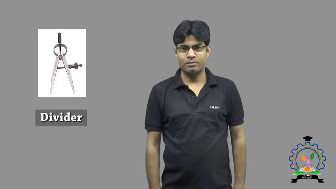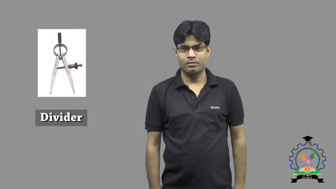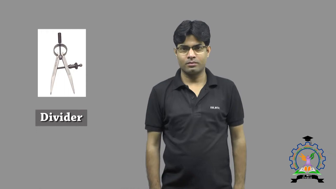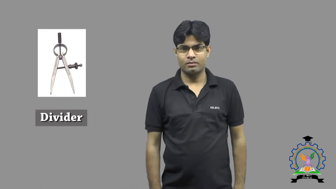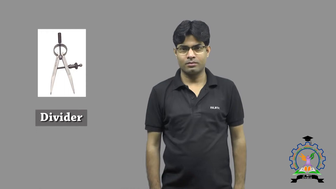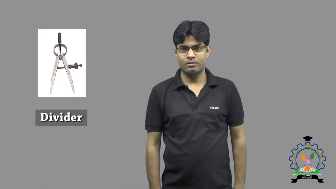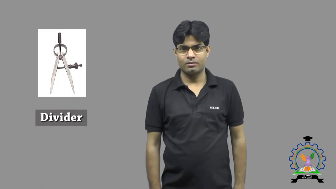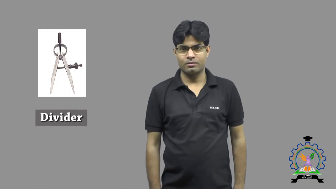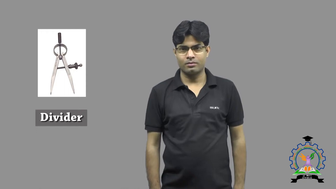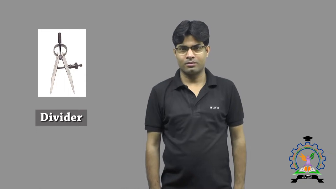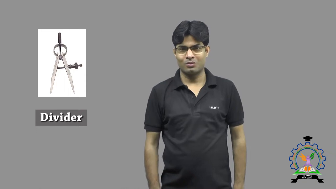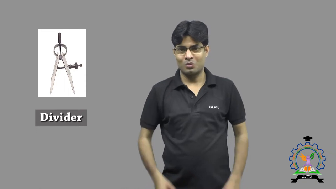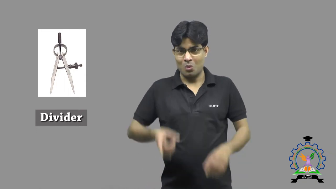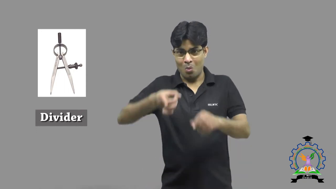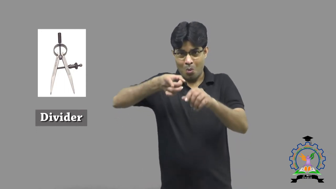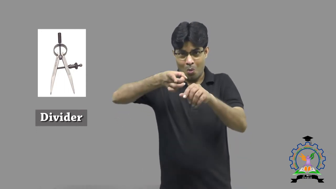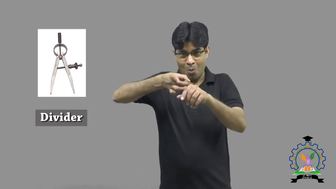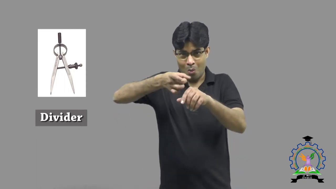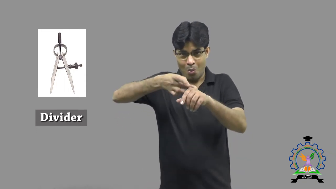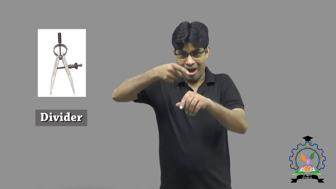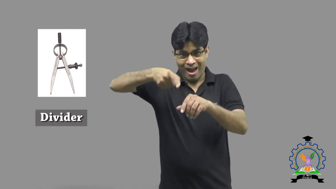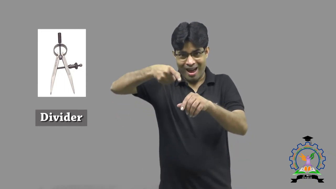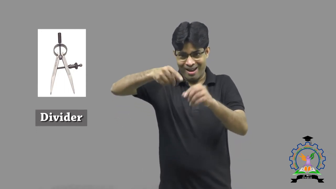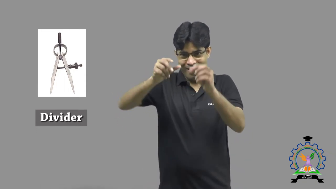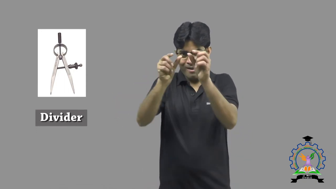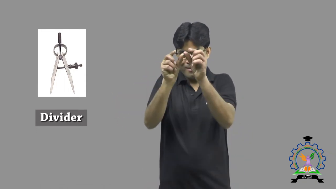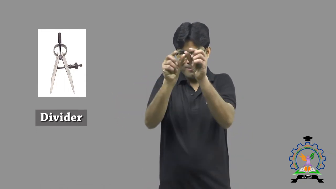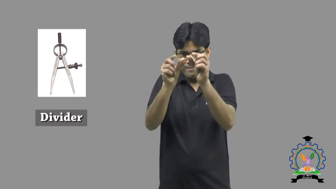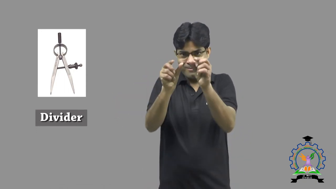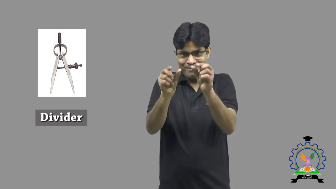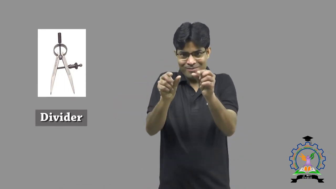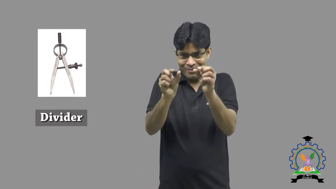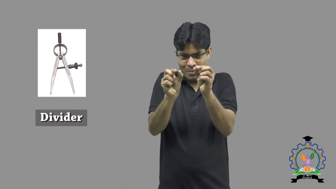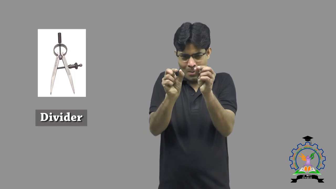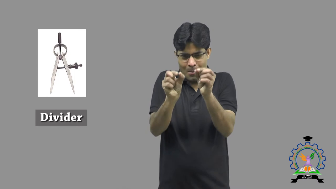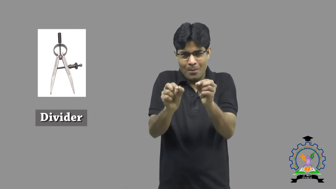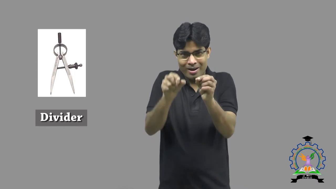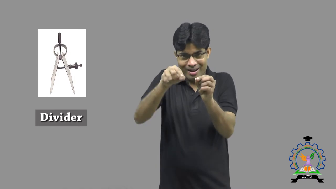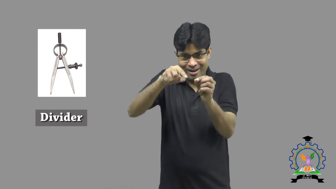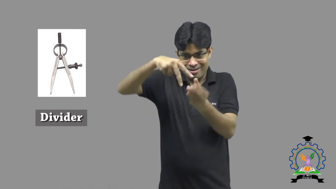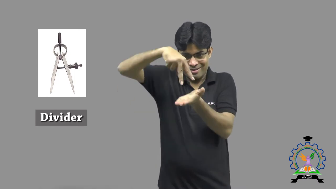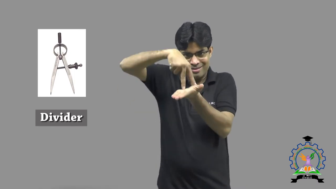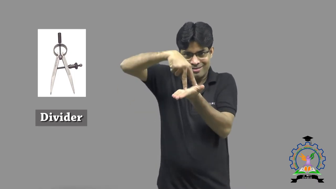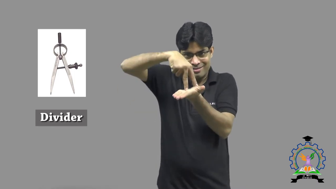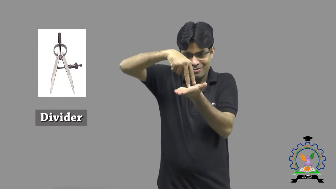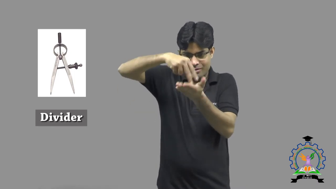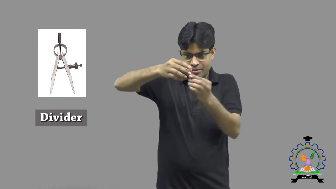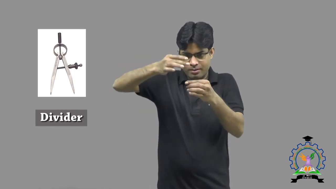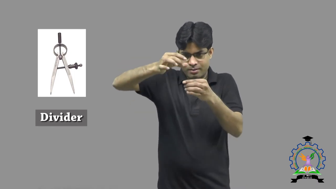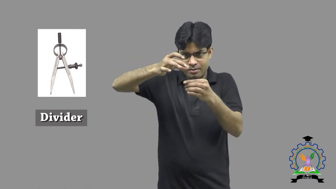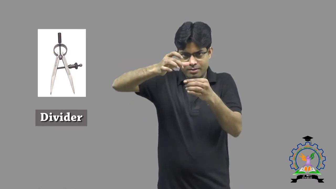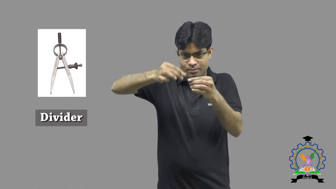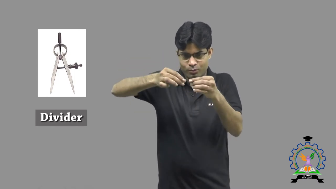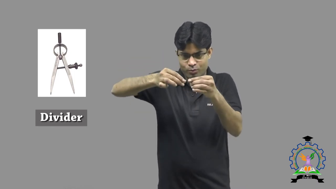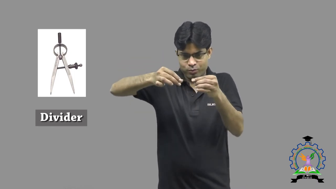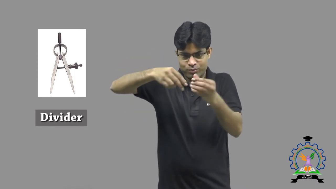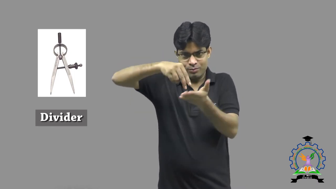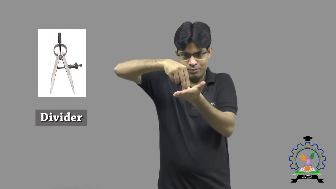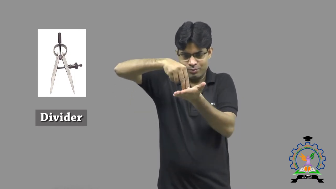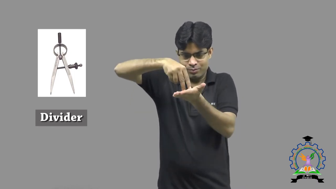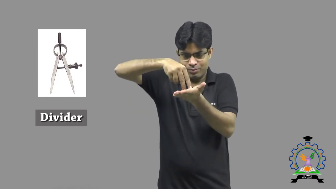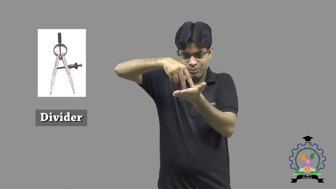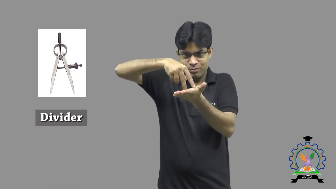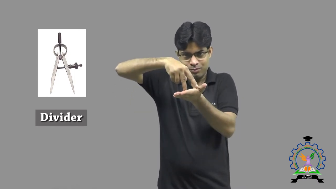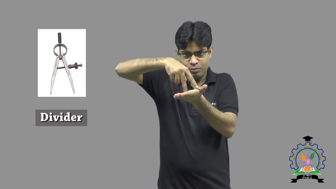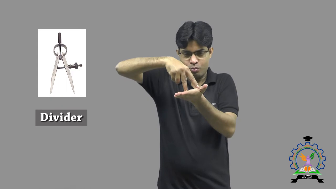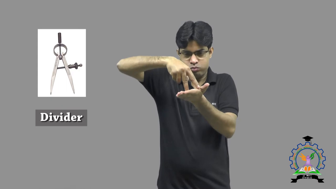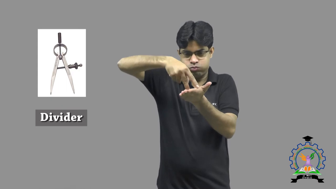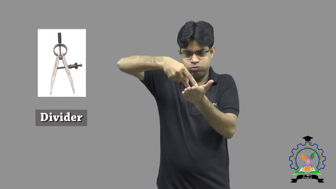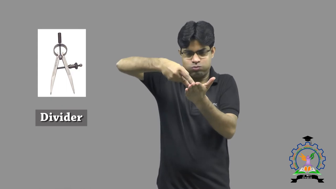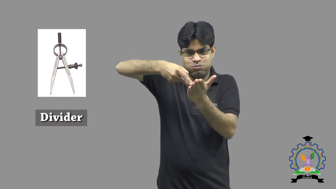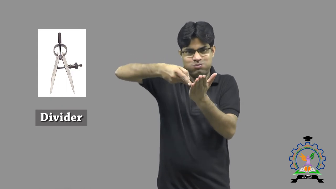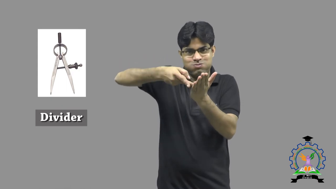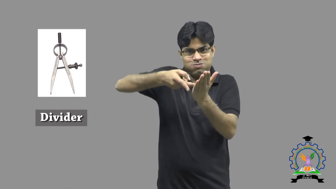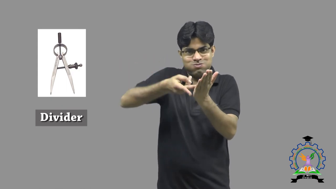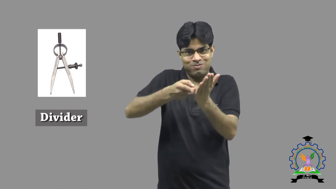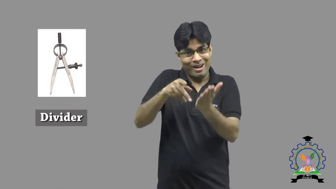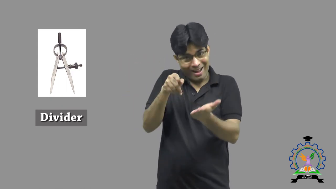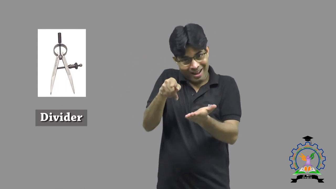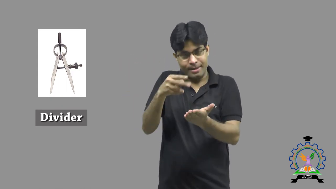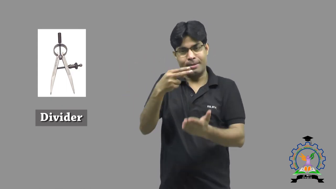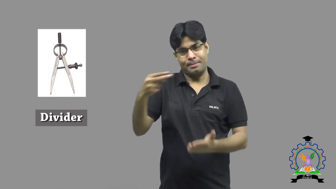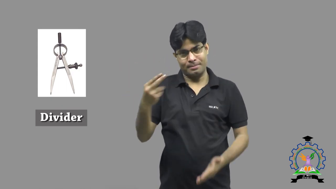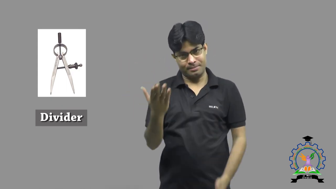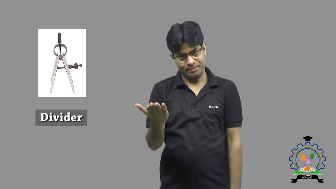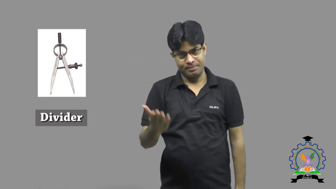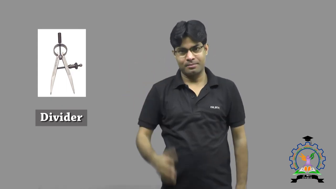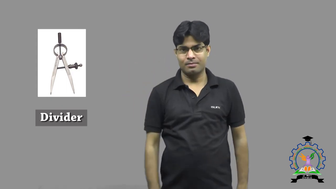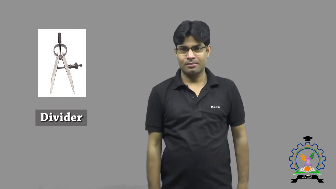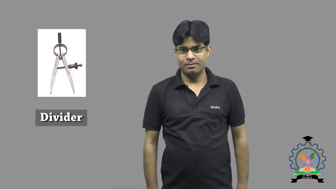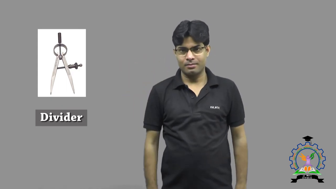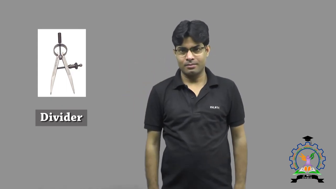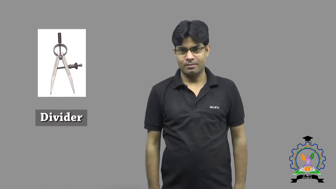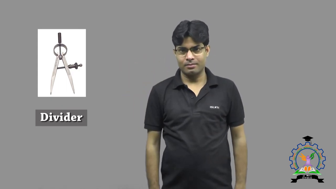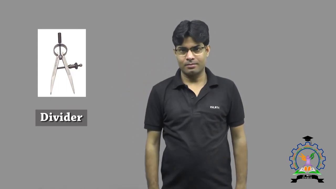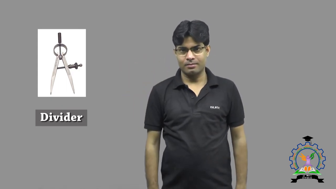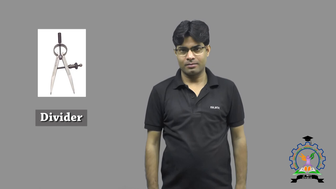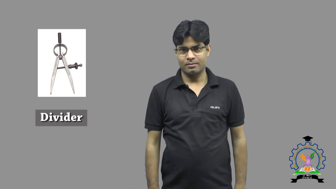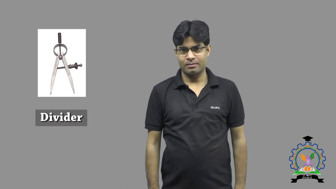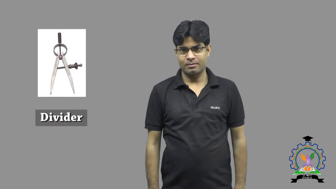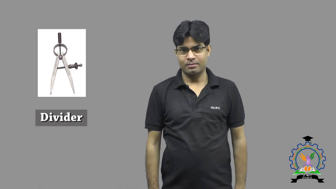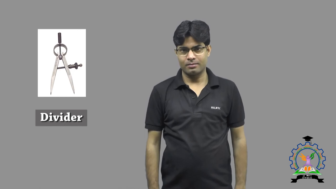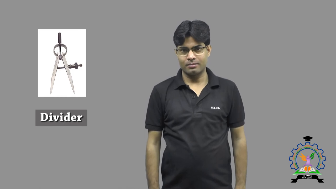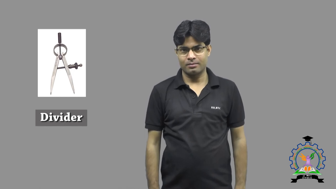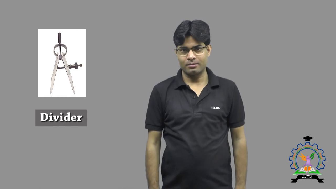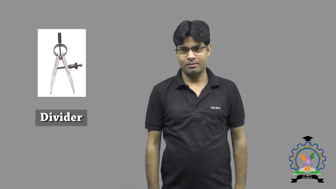Divider